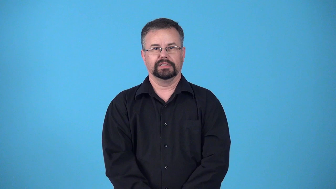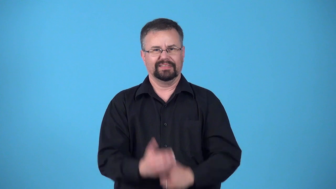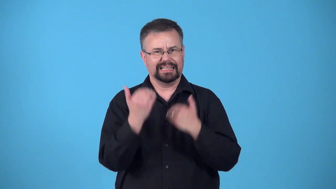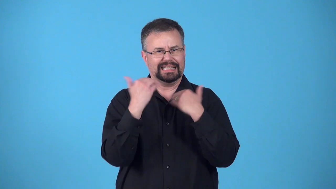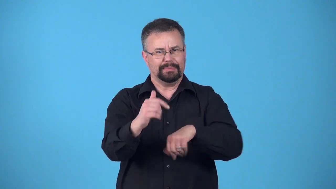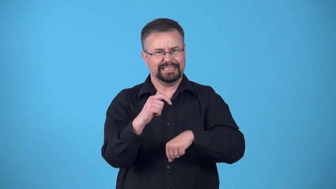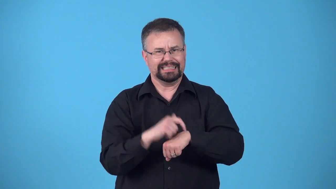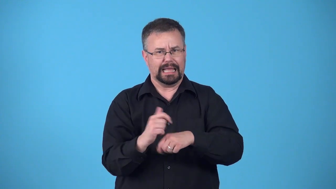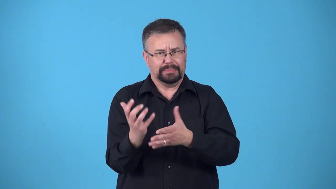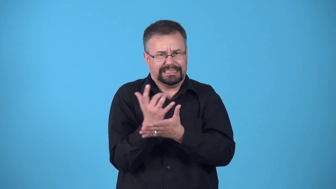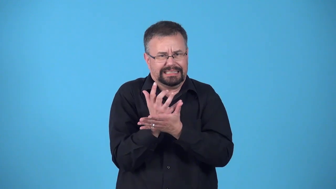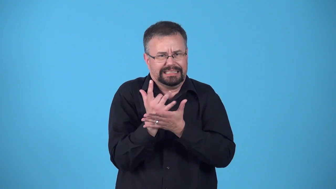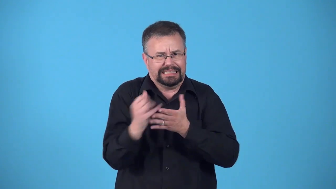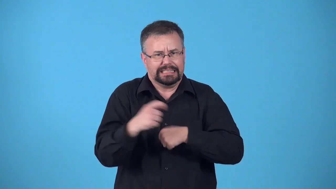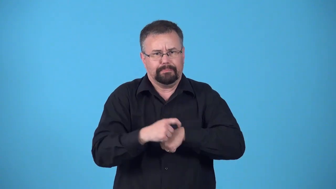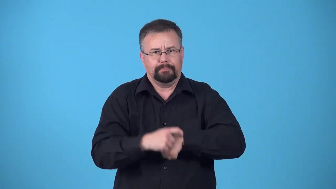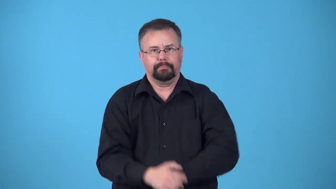time is running out